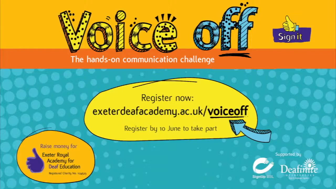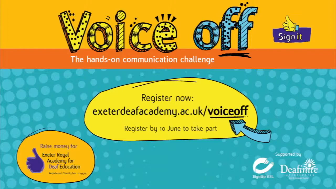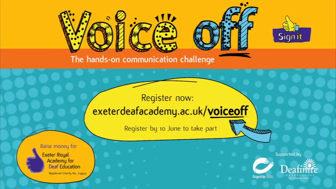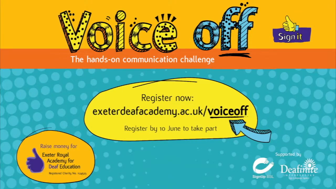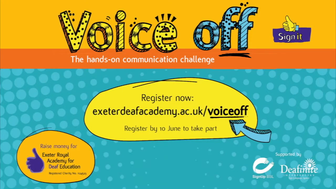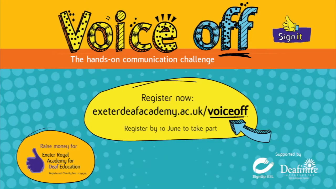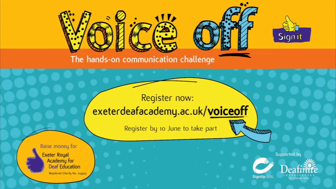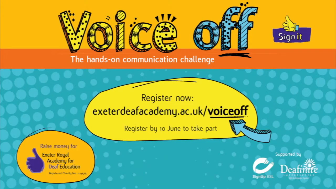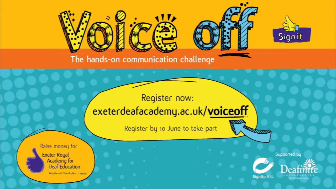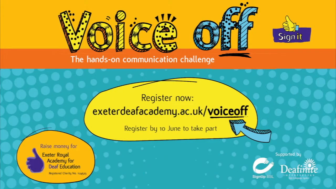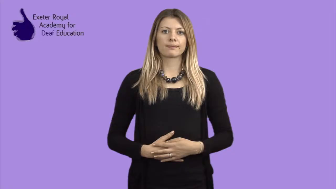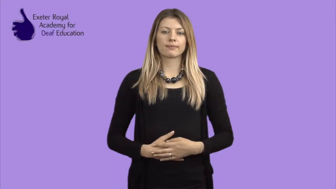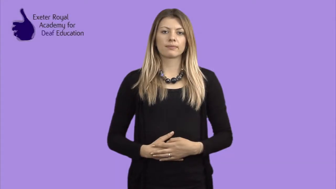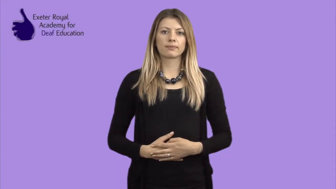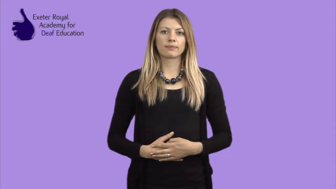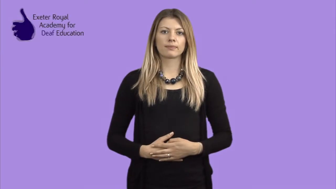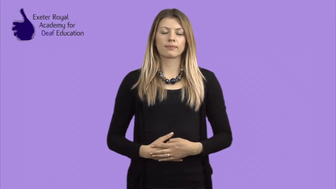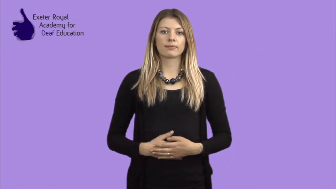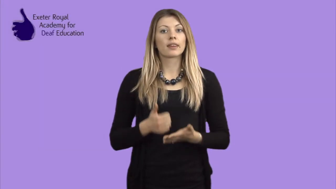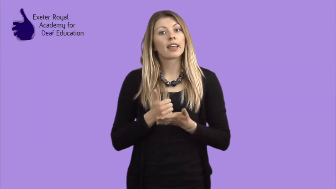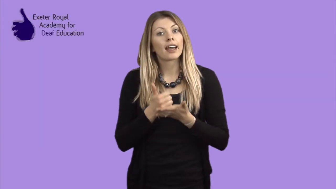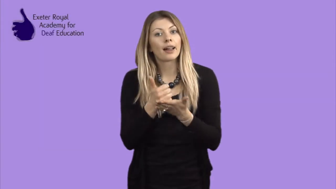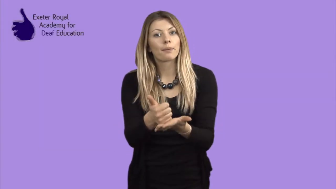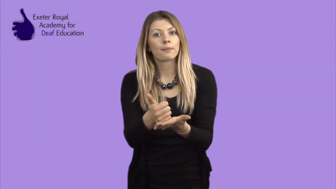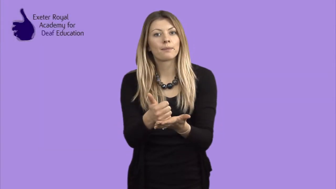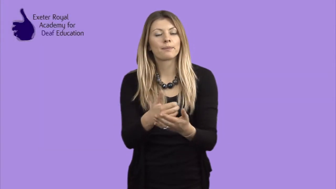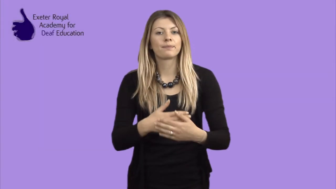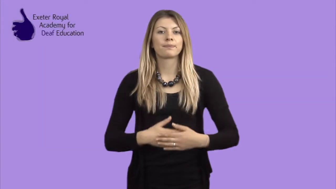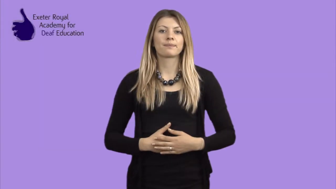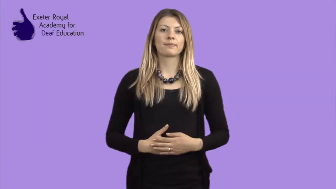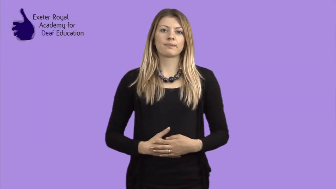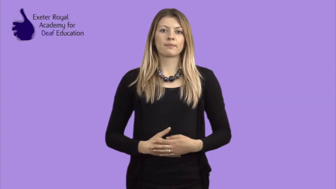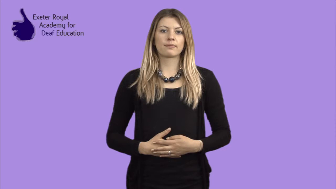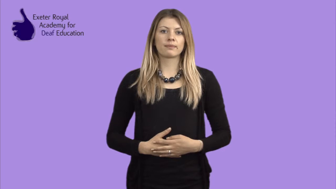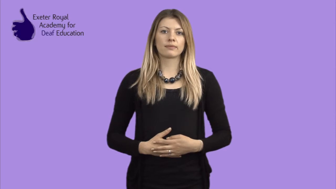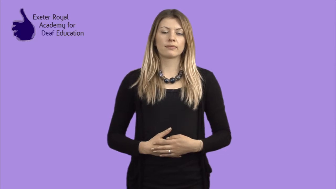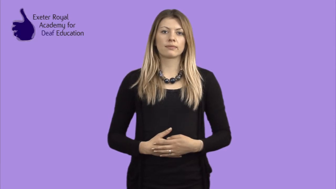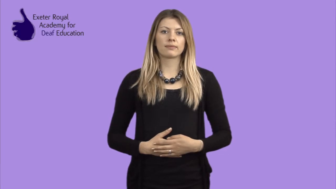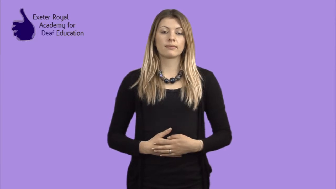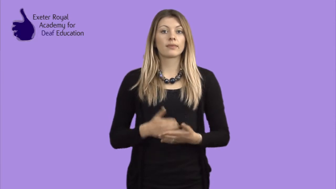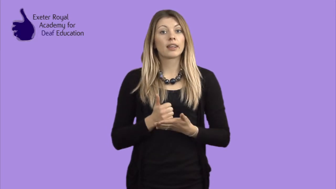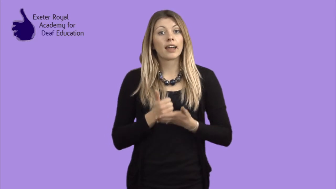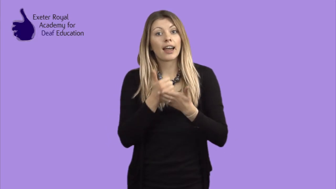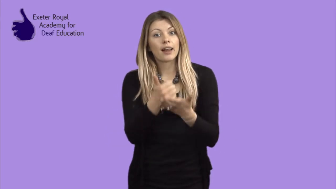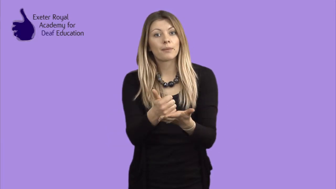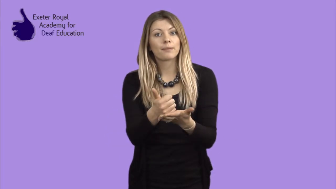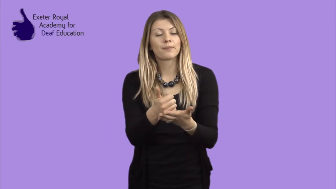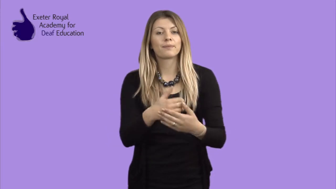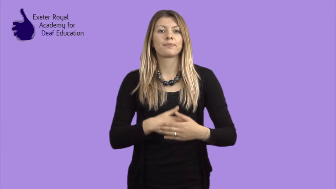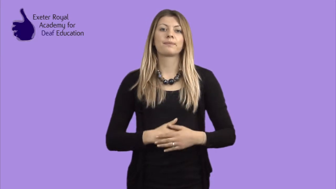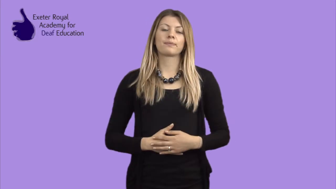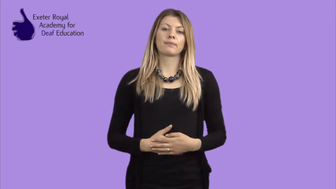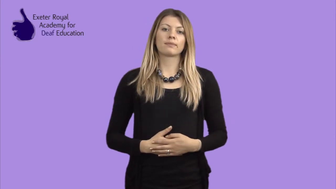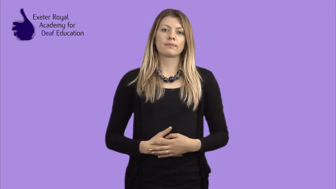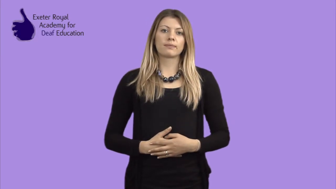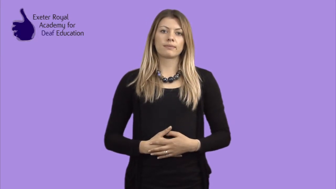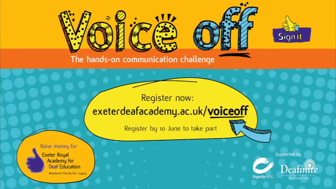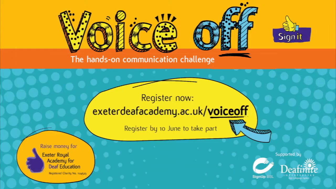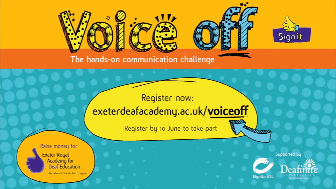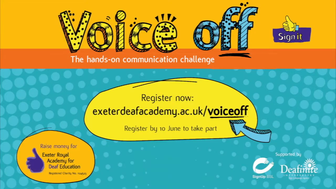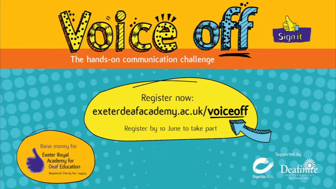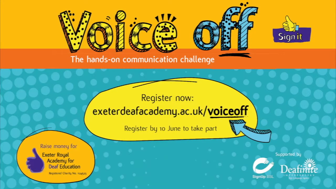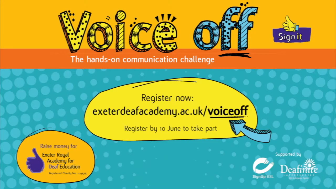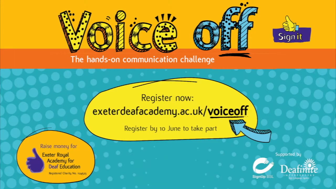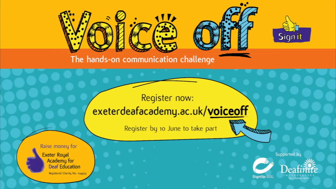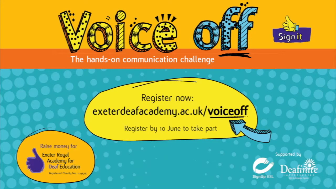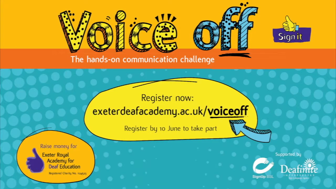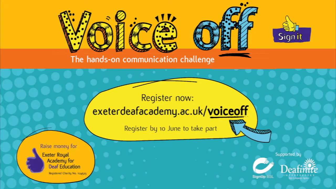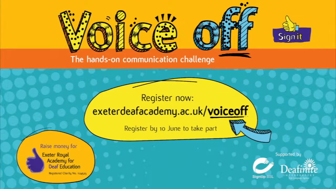Help